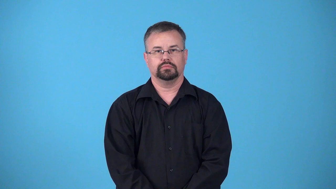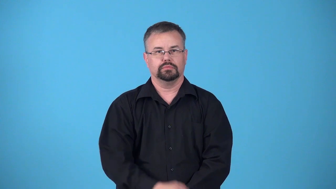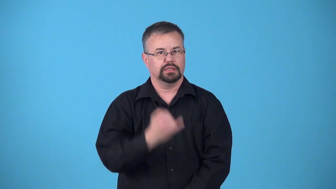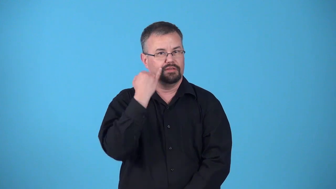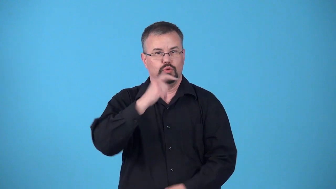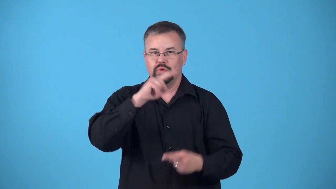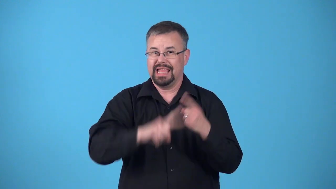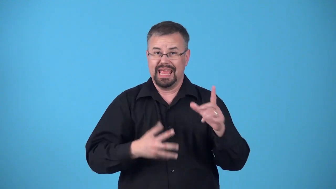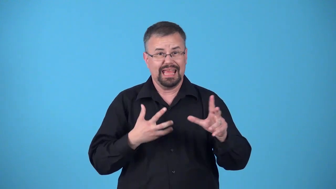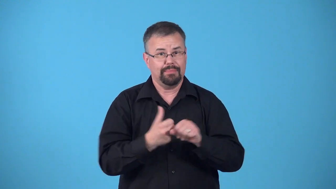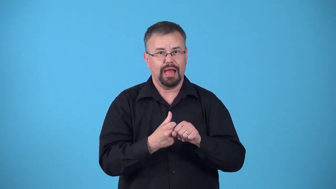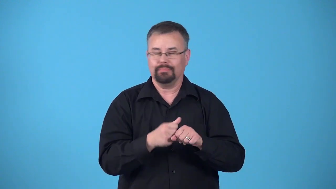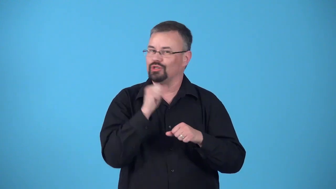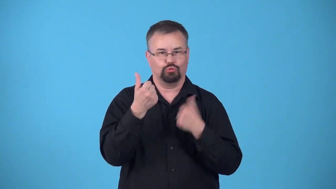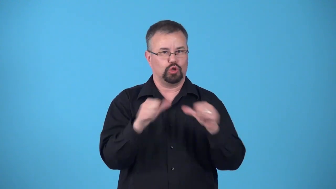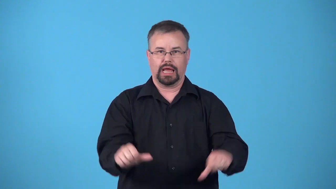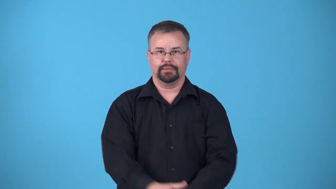if you can't run with the big dogs, you'd better stay on the porch